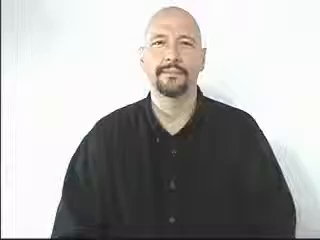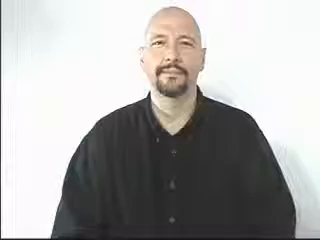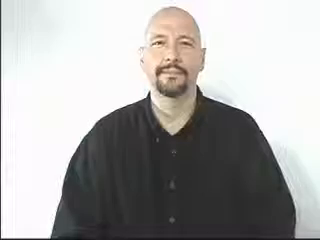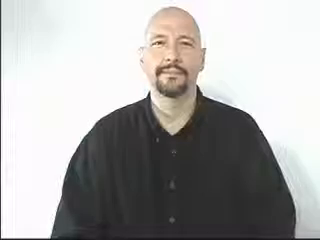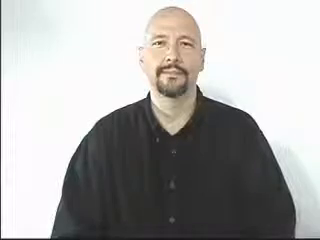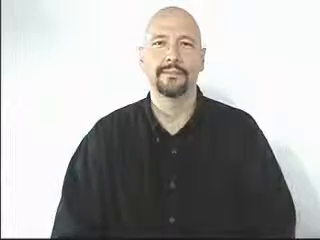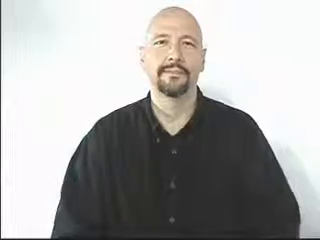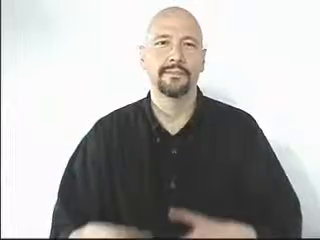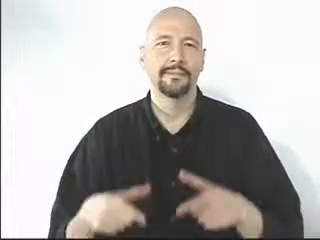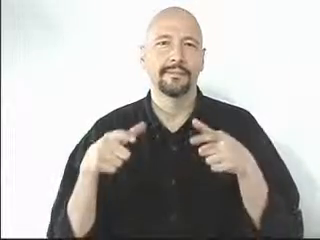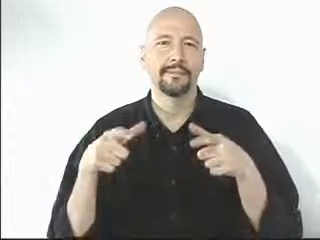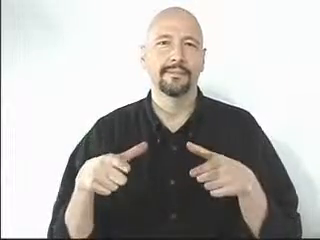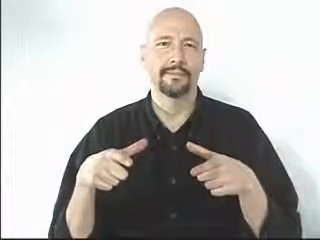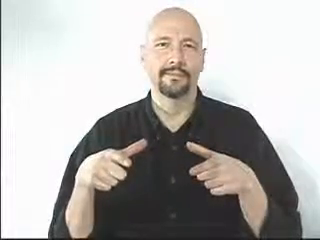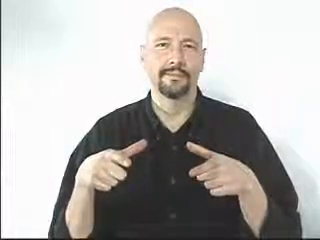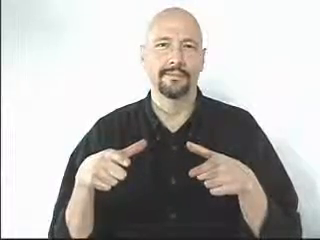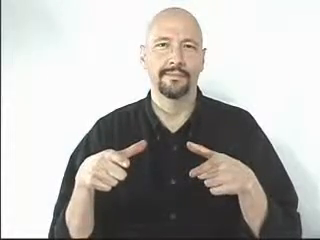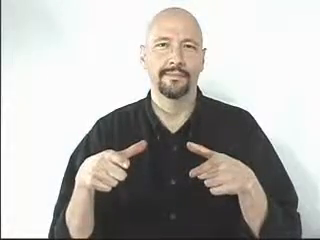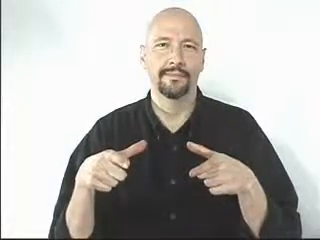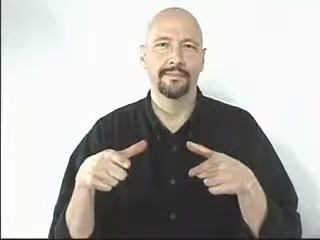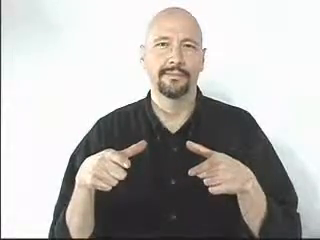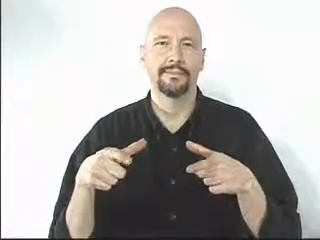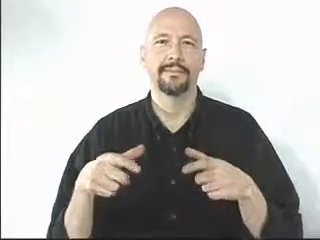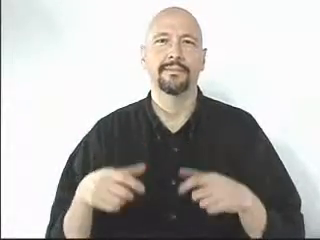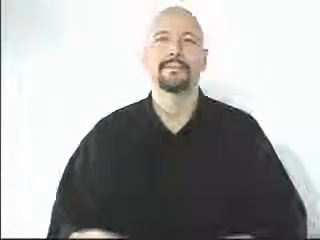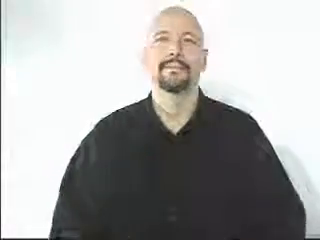DISH